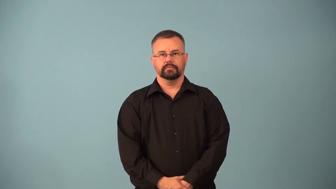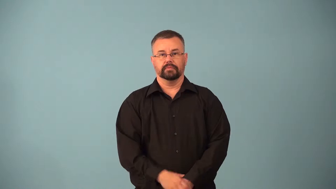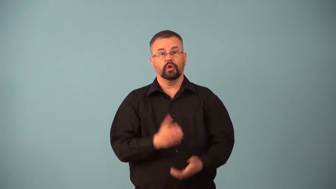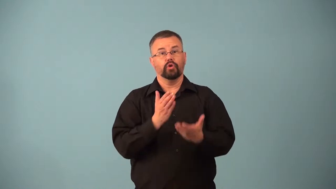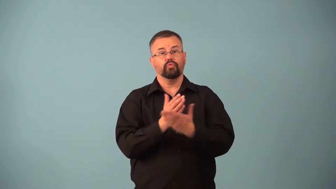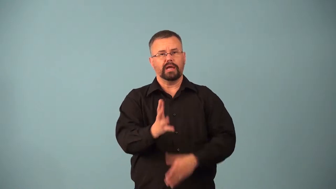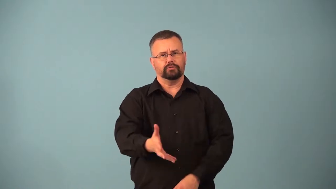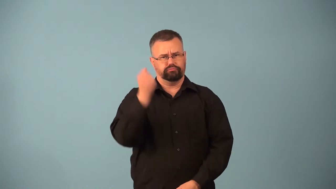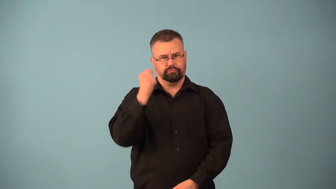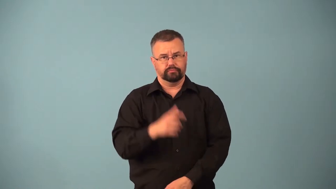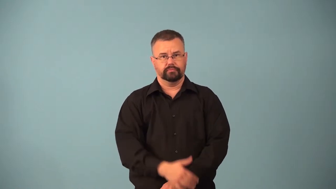attainder